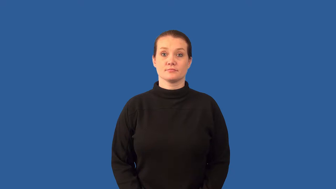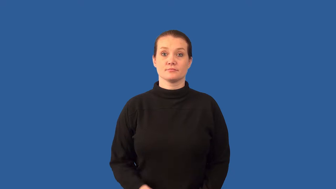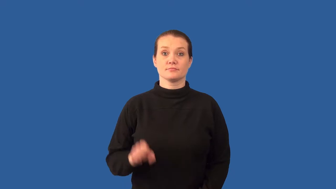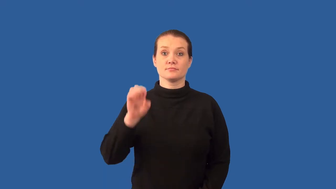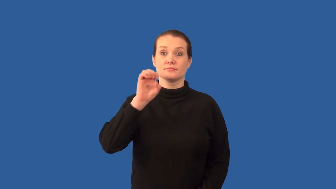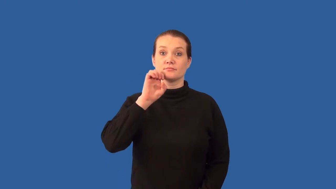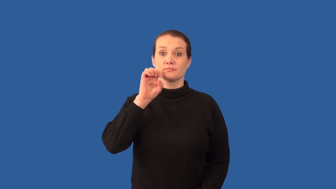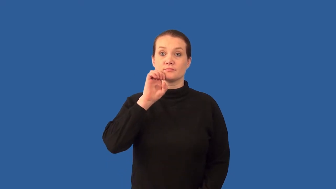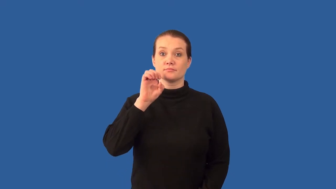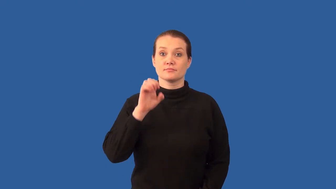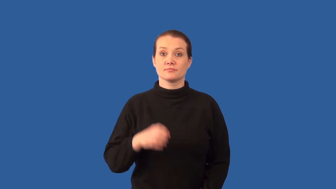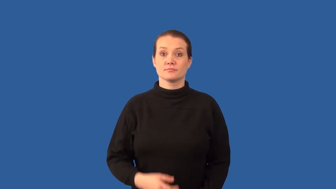enzyme